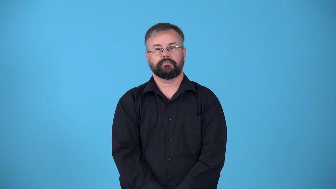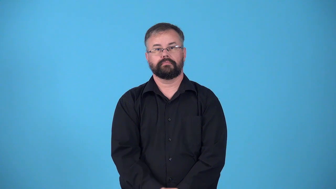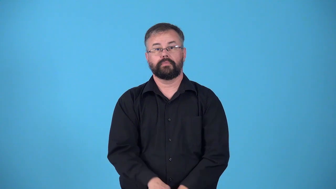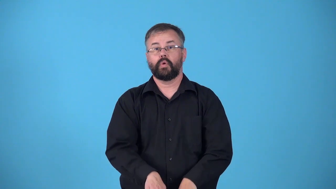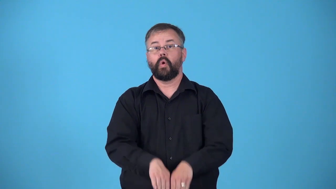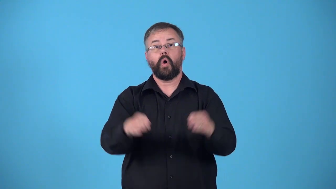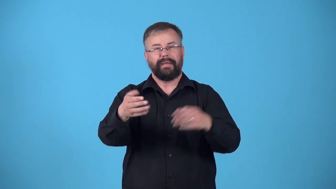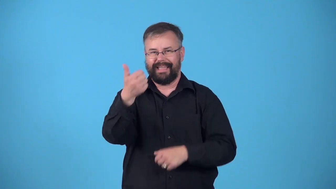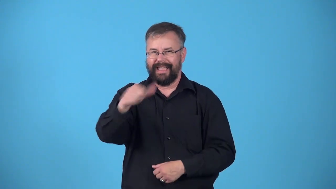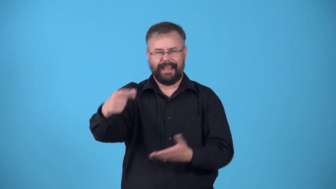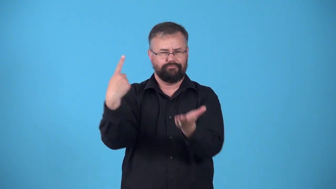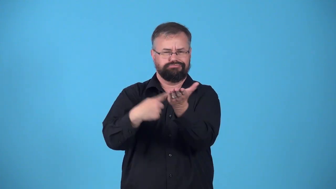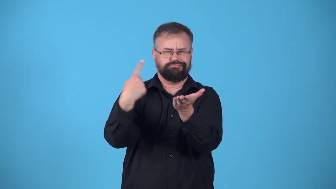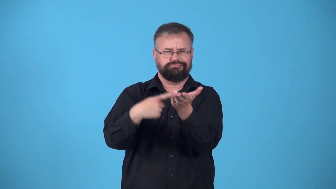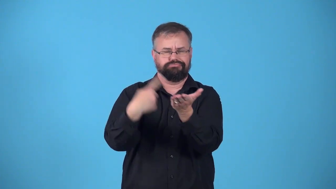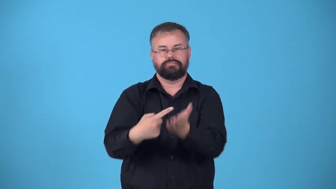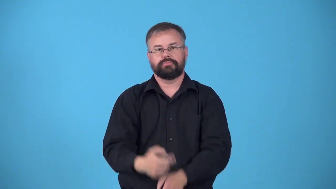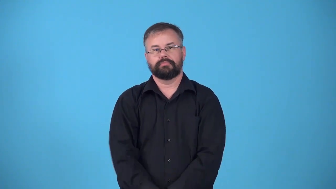open ended